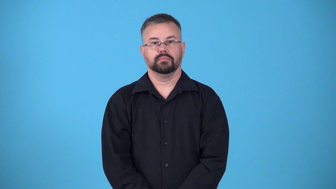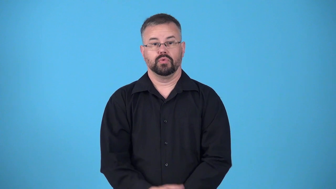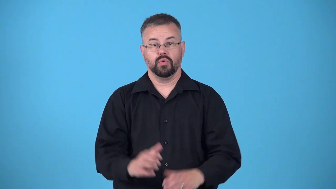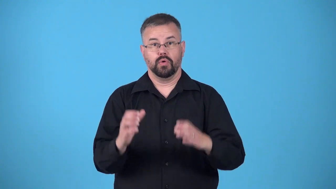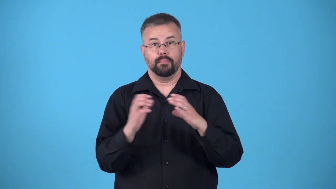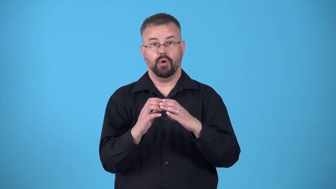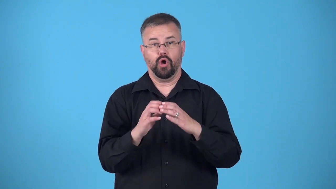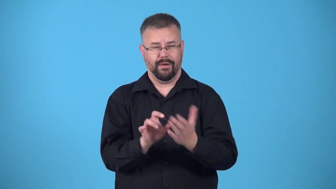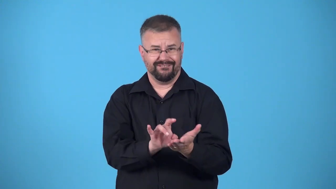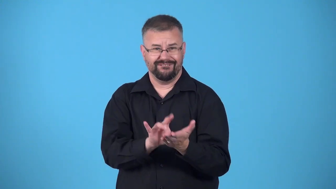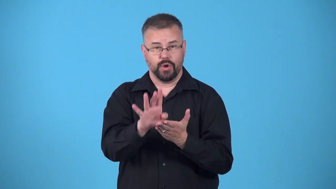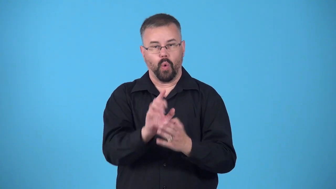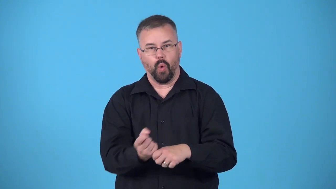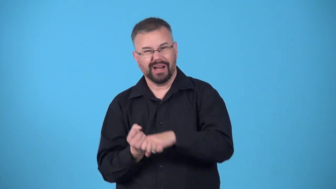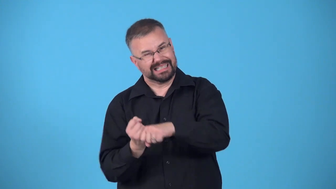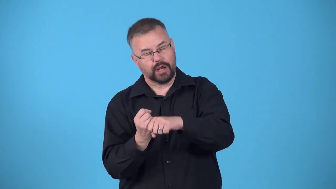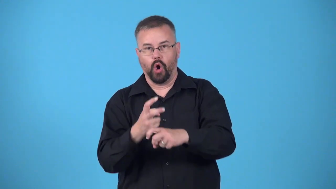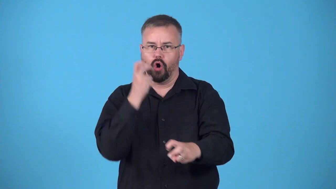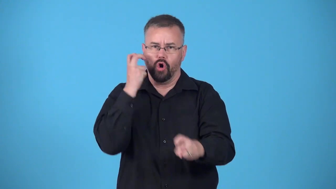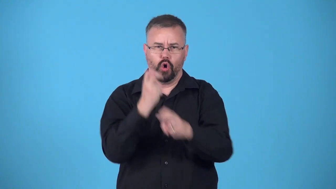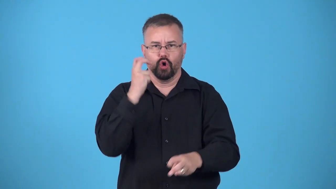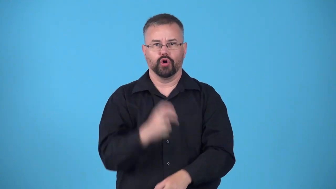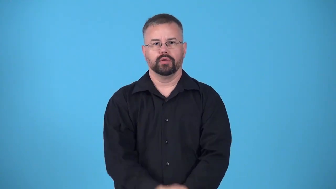screamer-ball